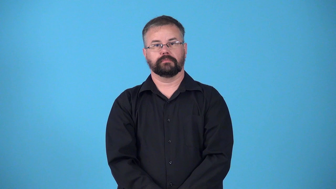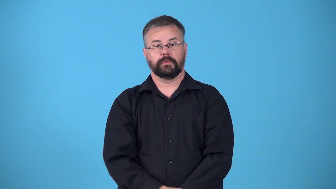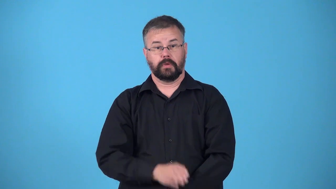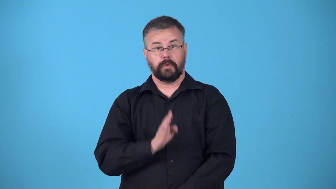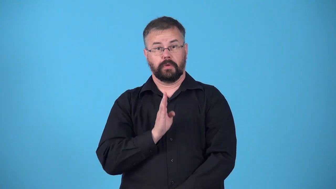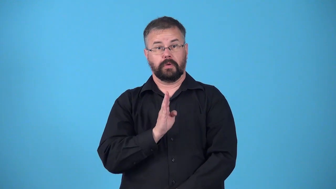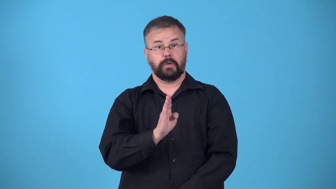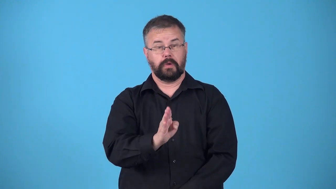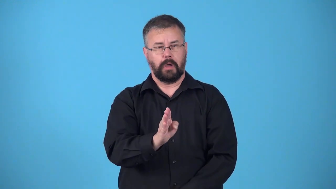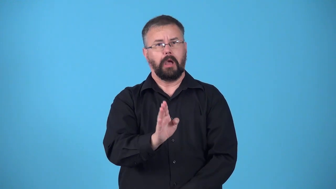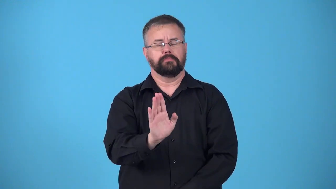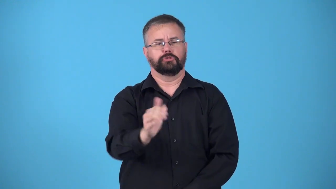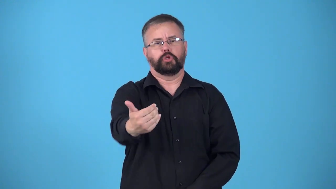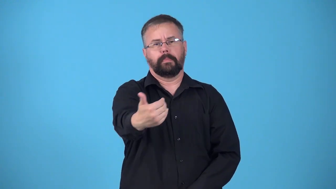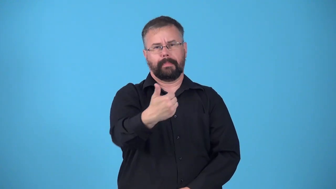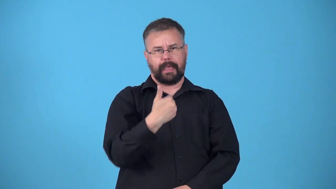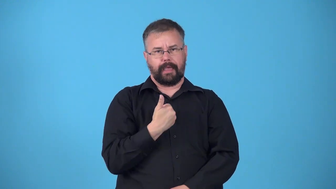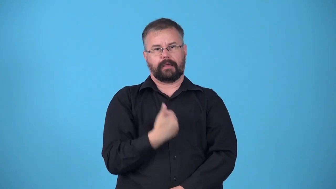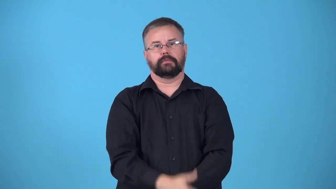double back